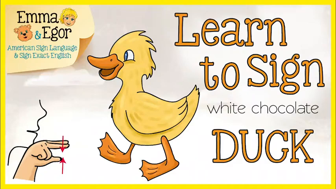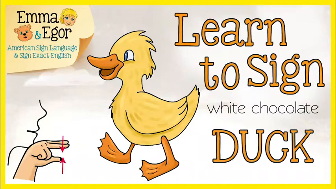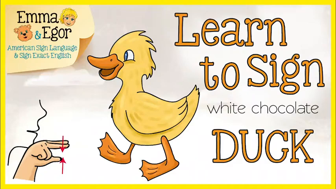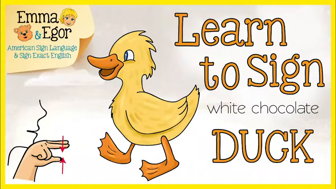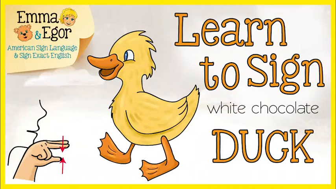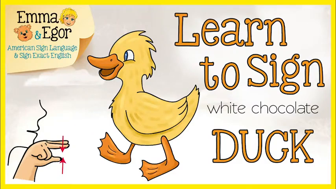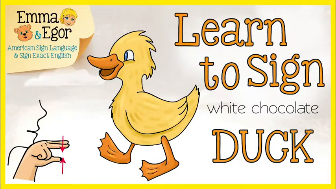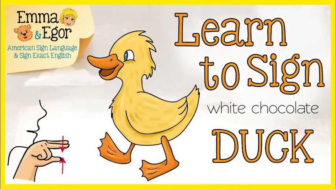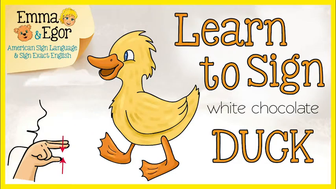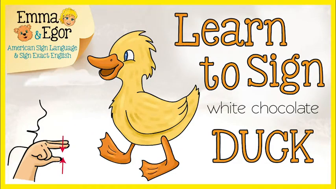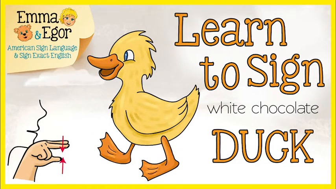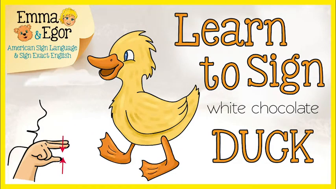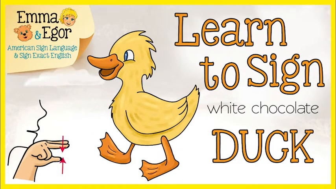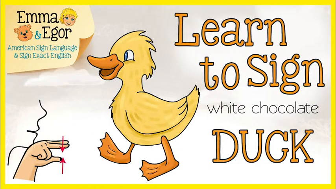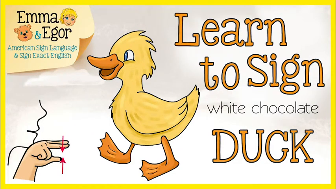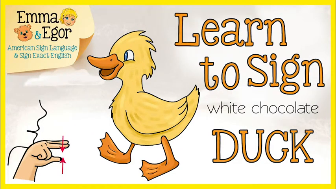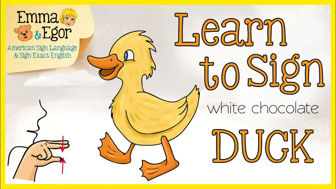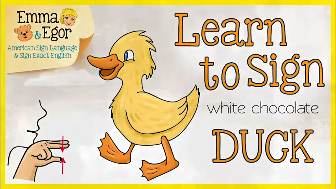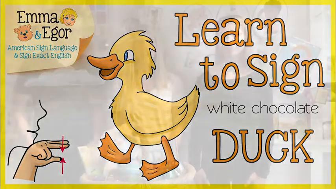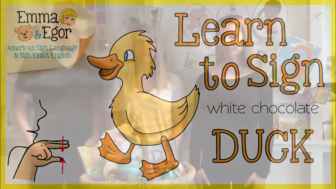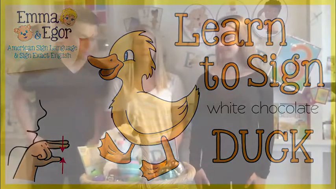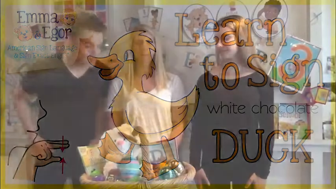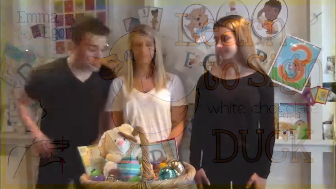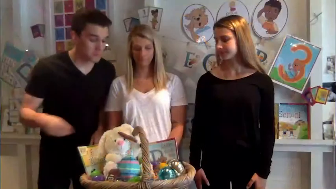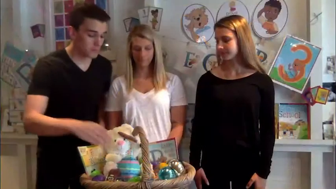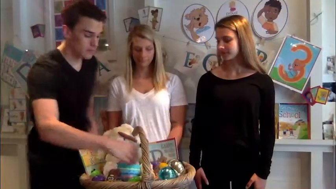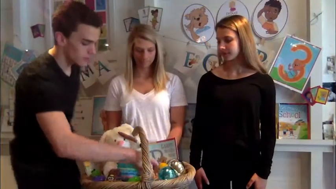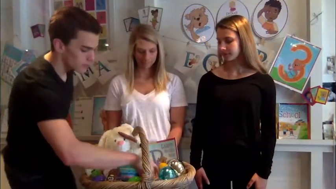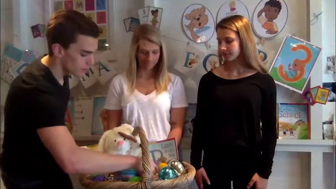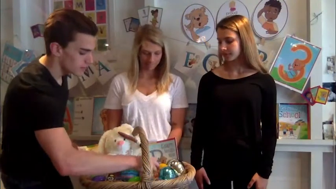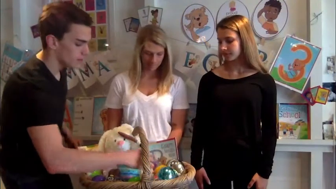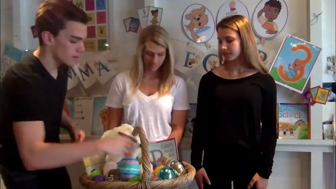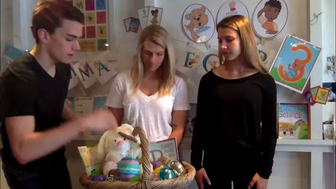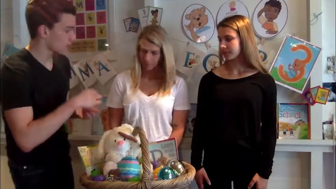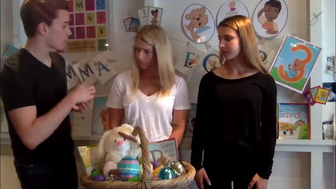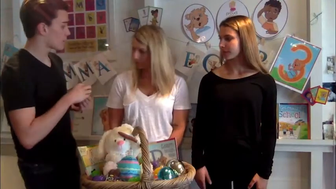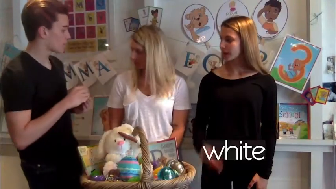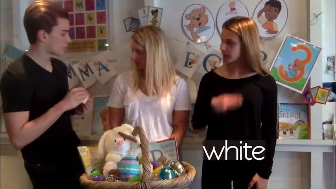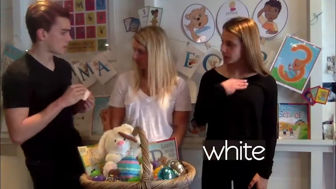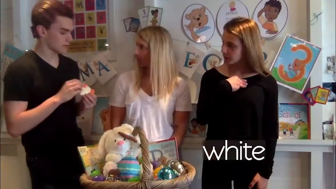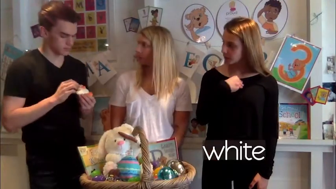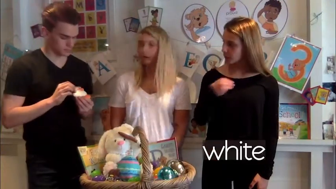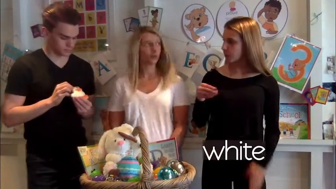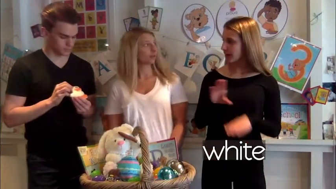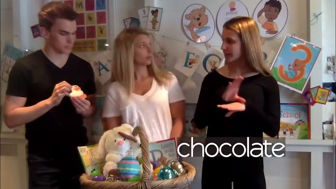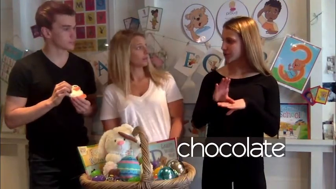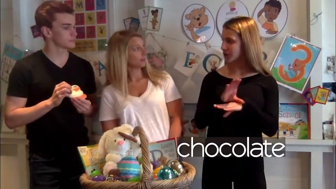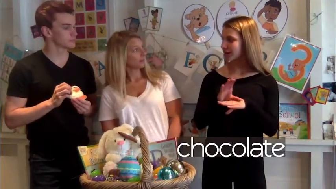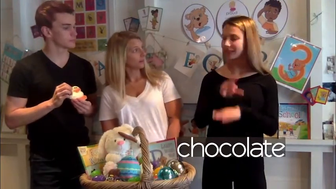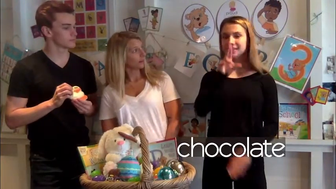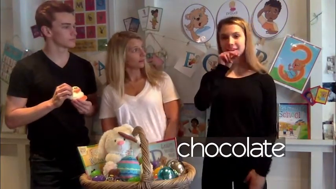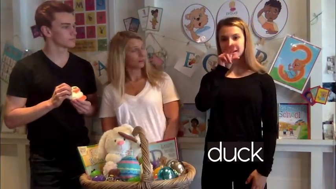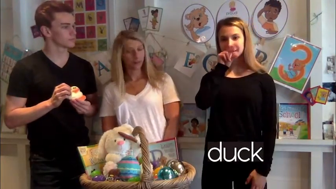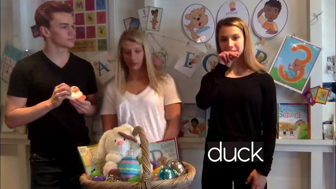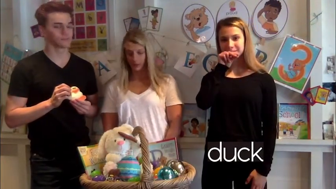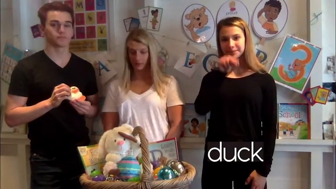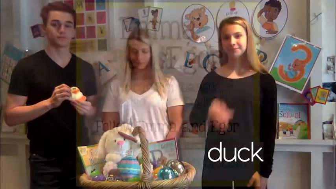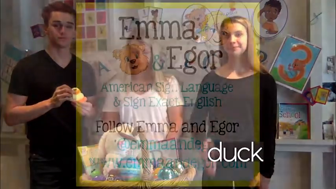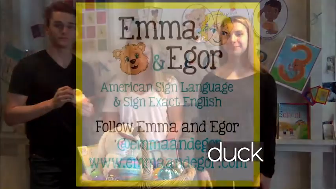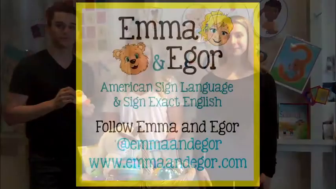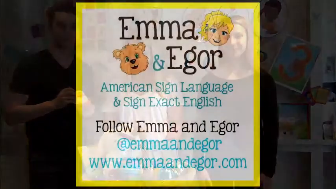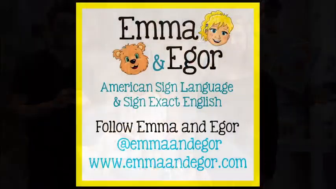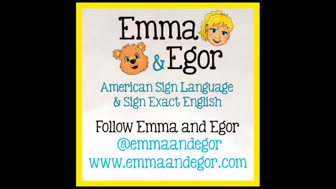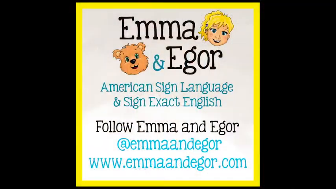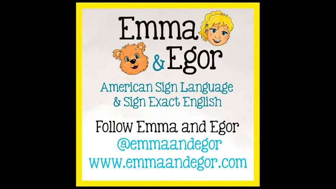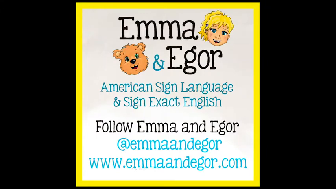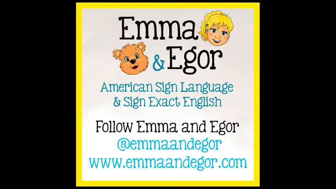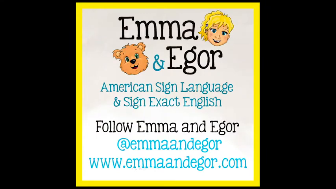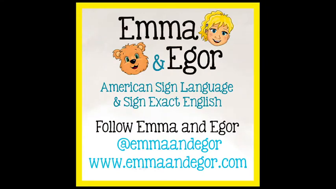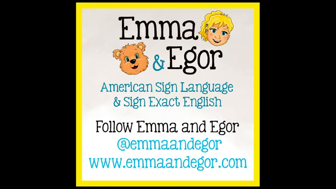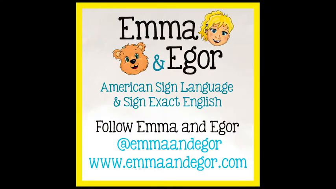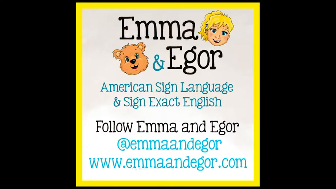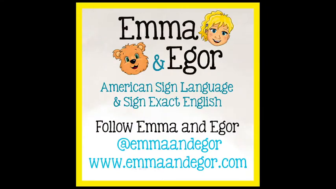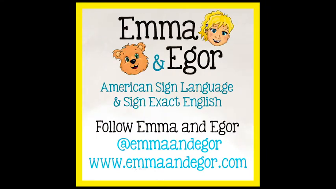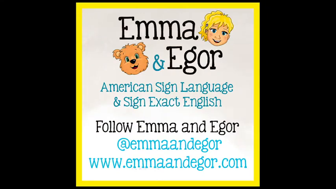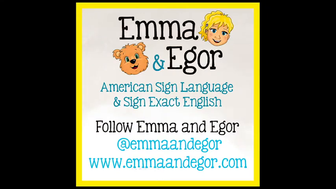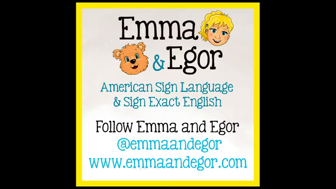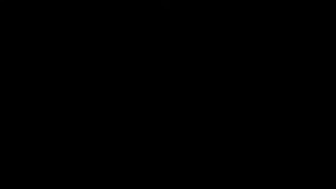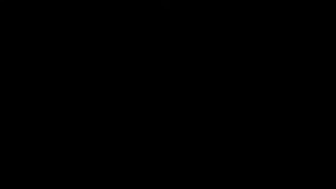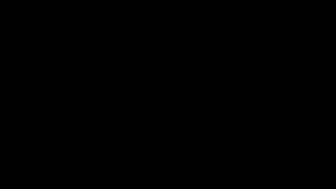White Chocolate Duck